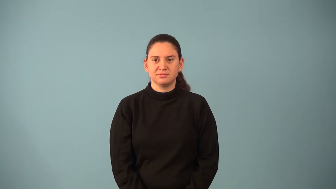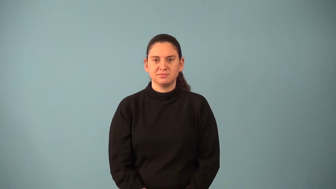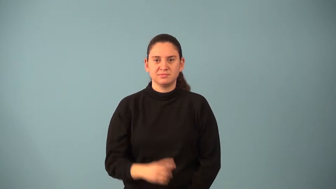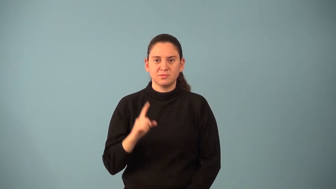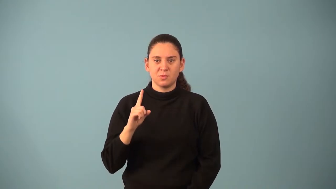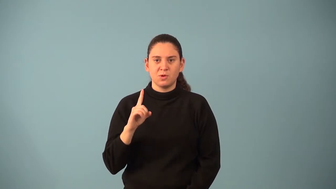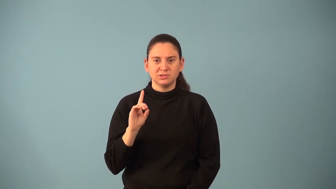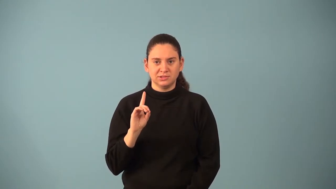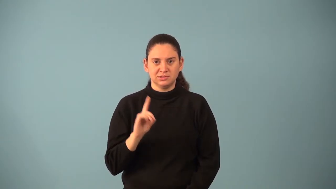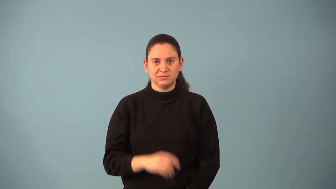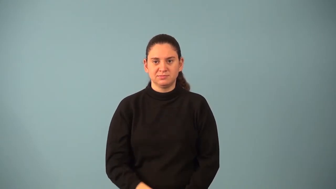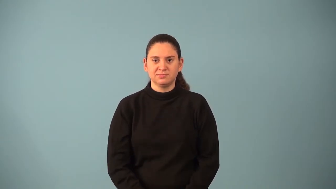one-dimensional